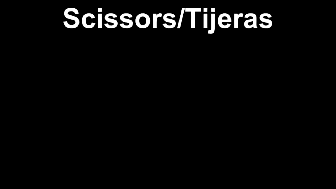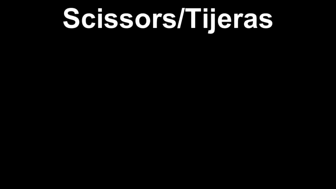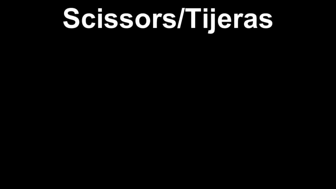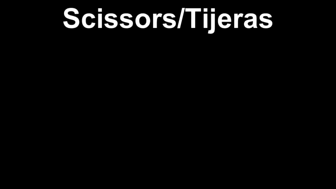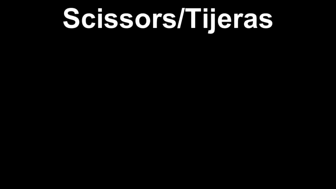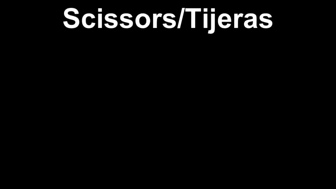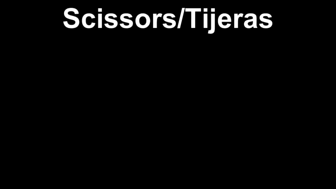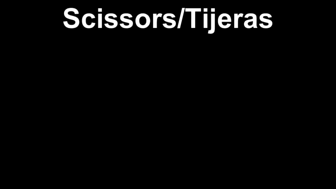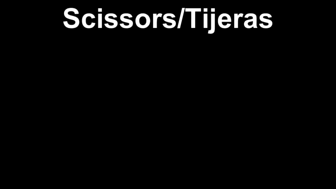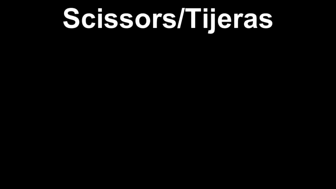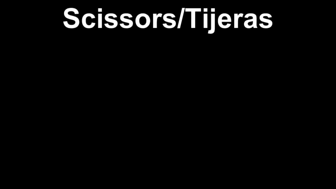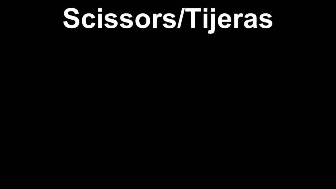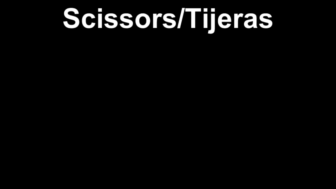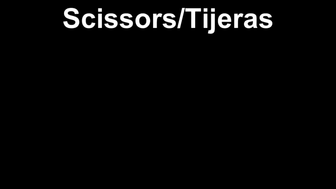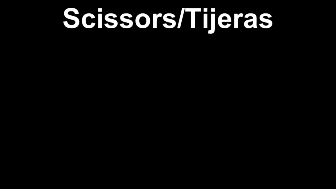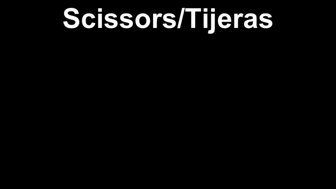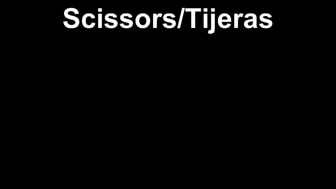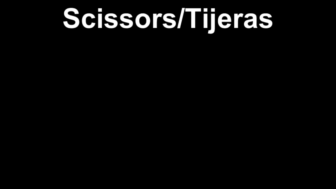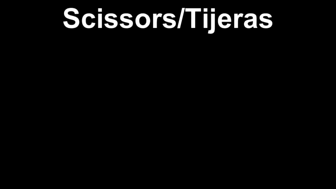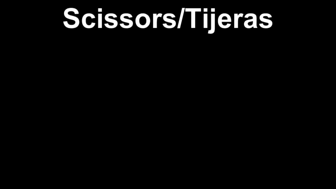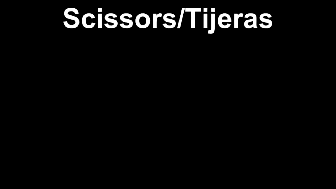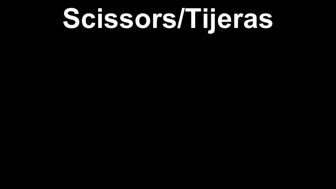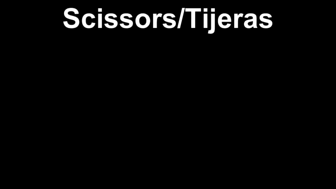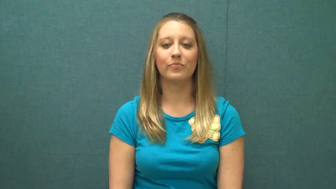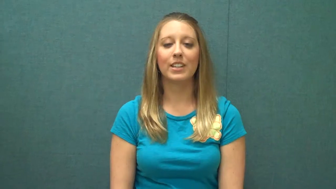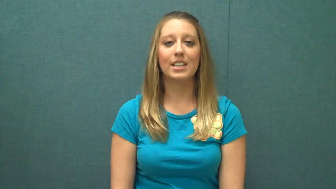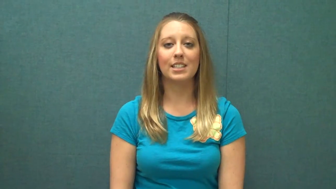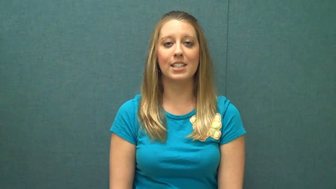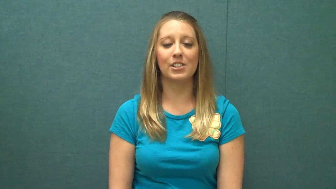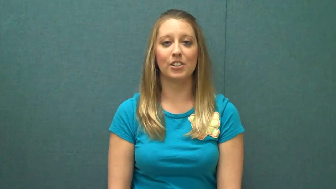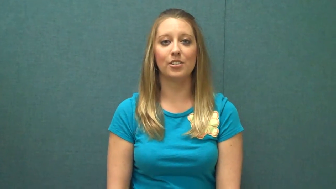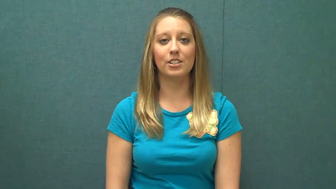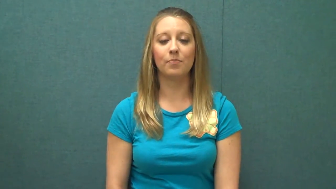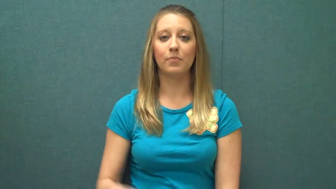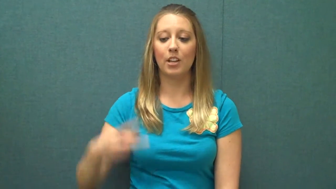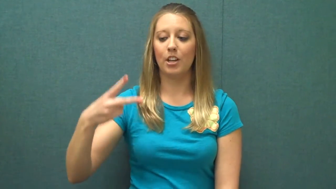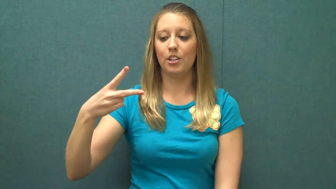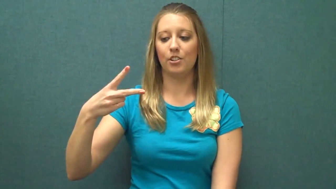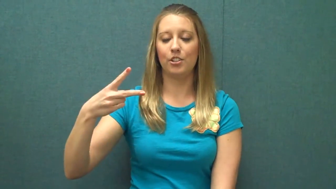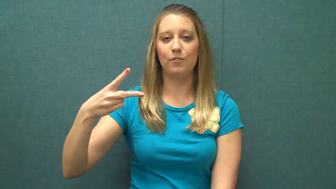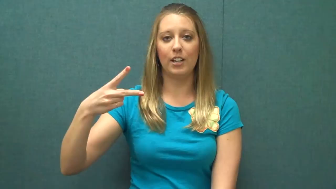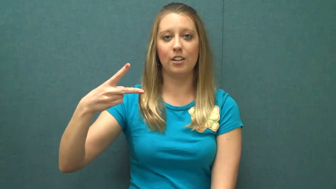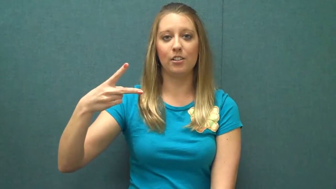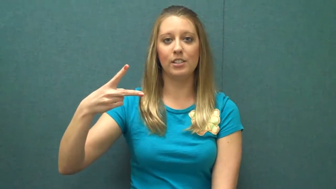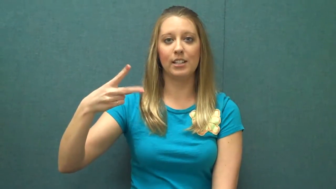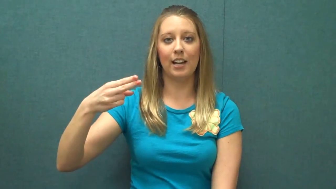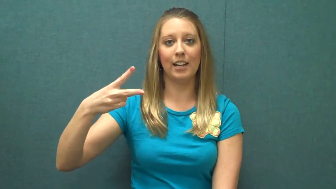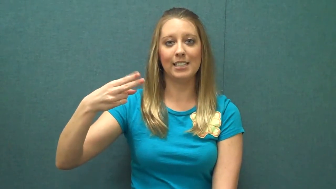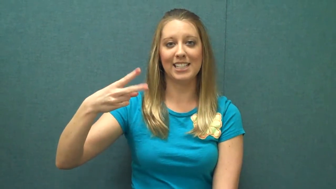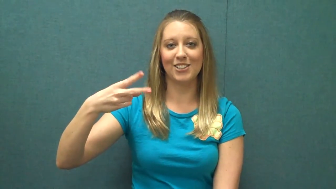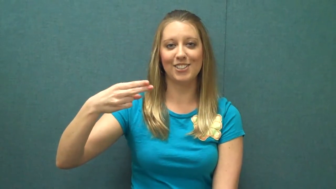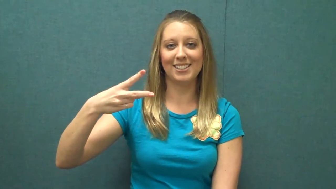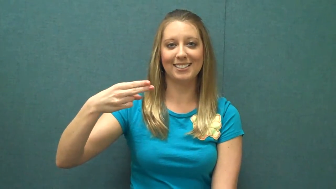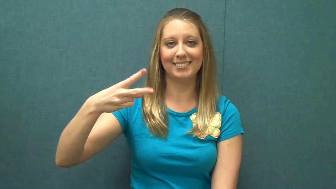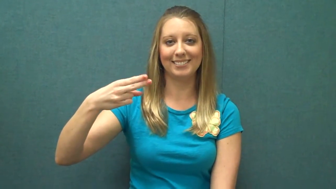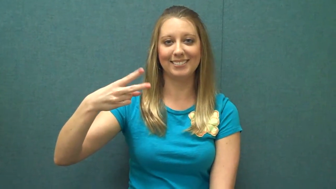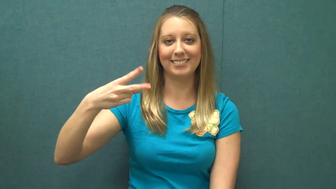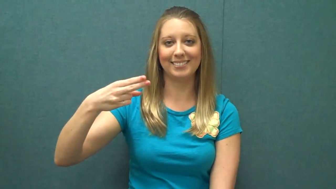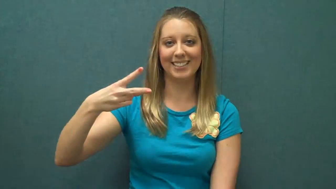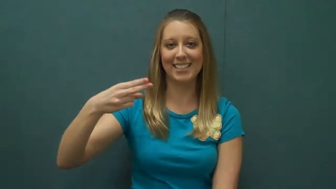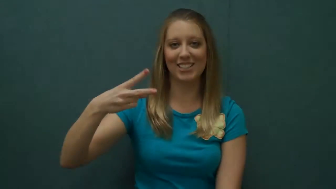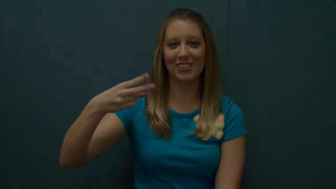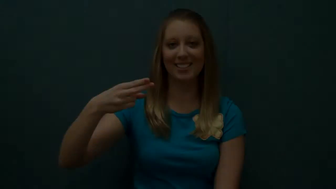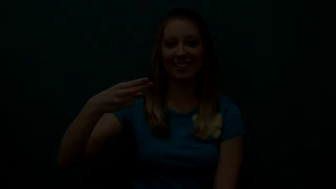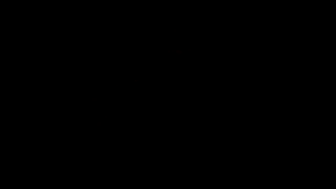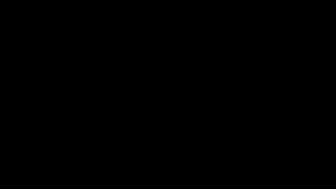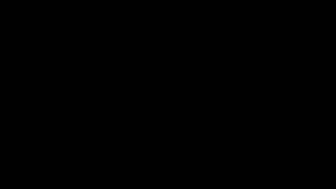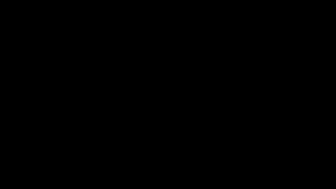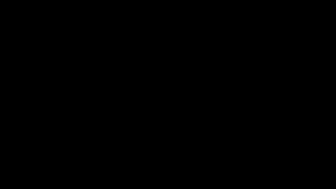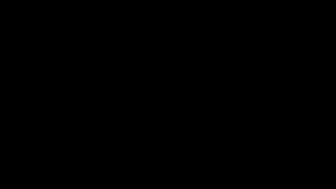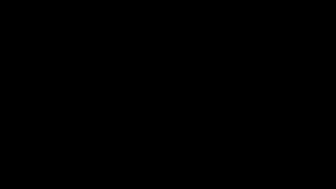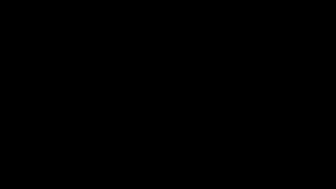Scissors